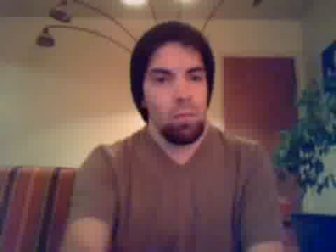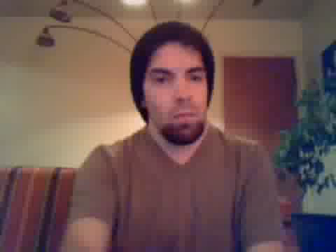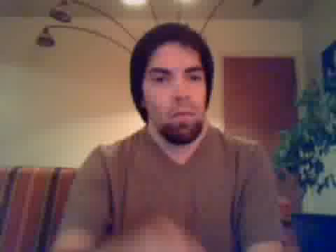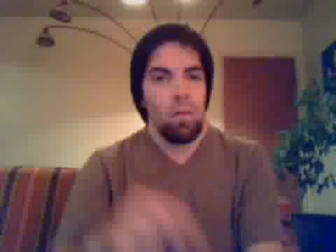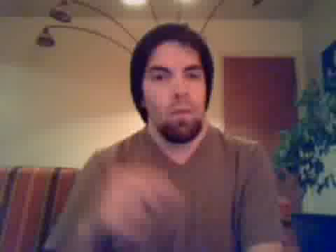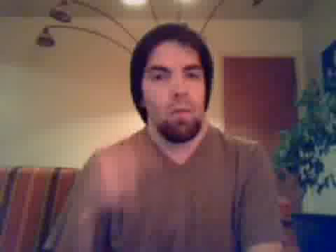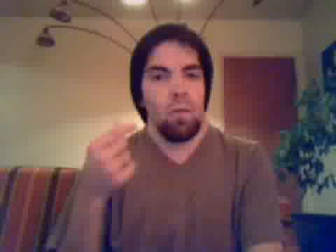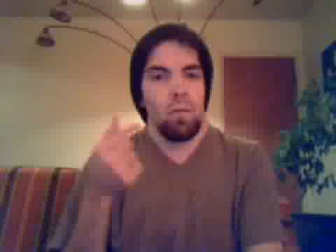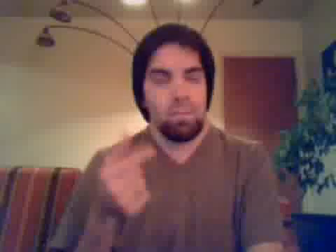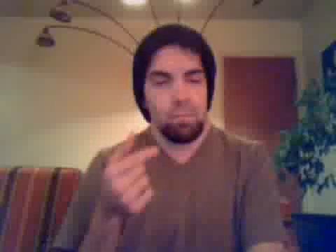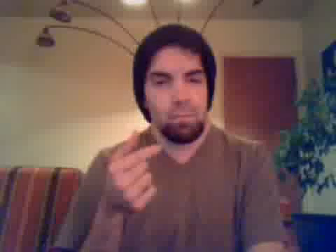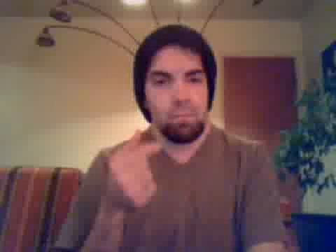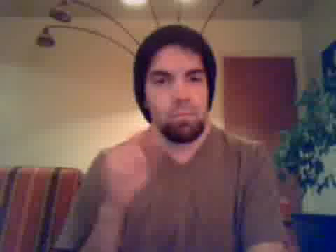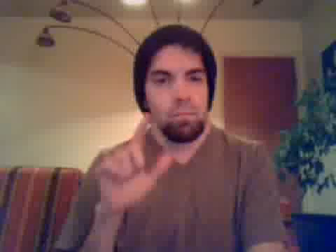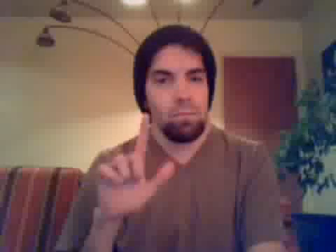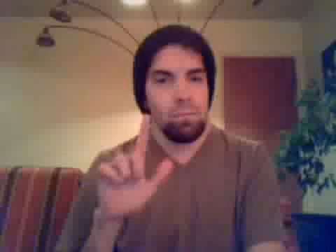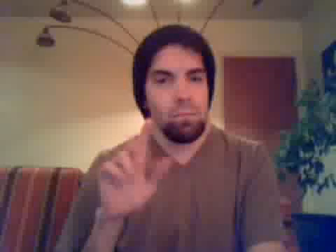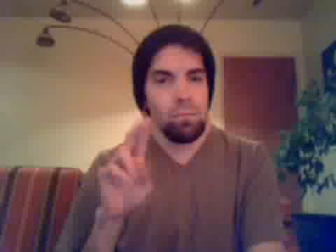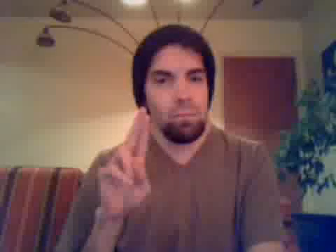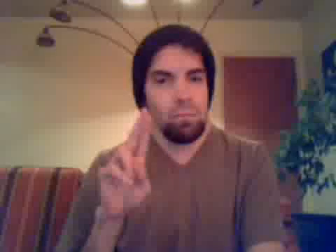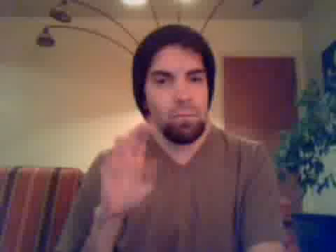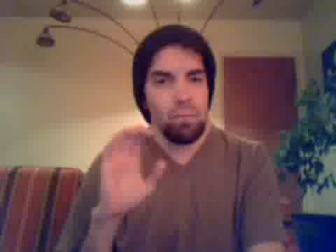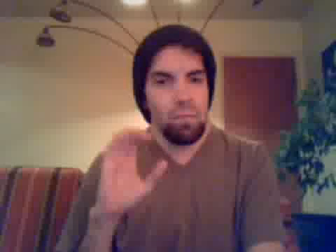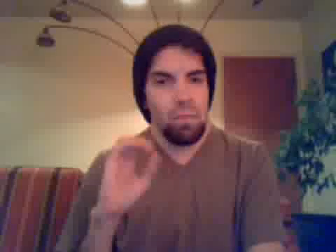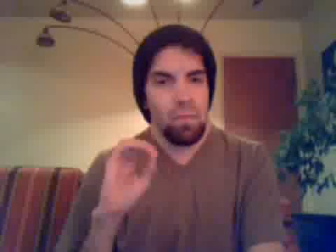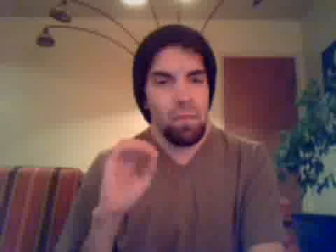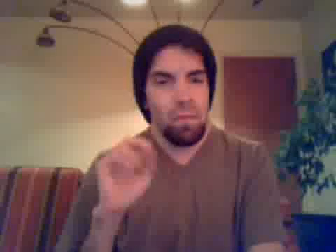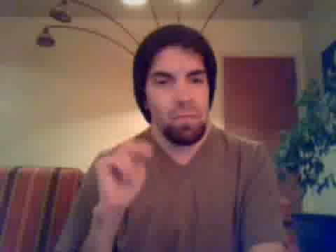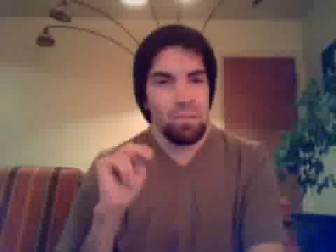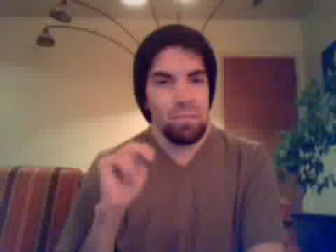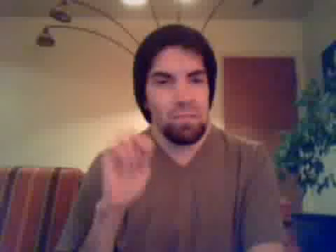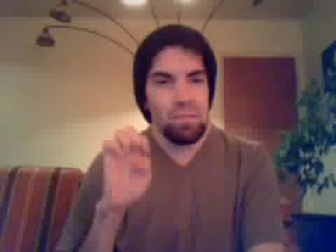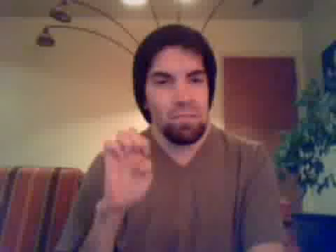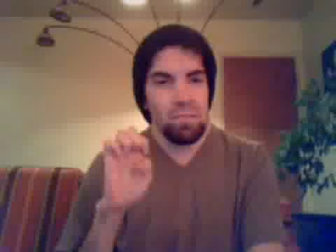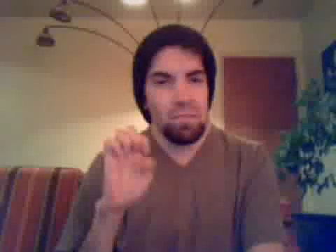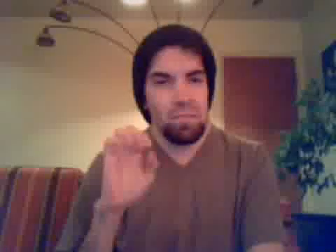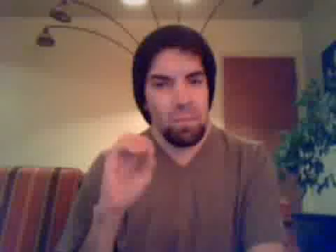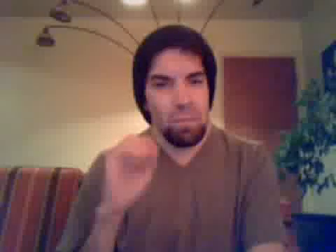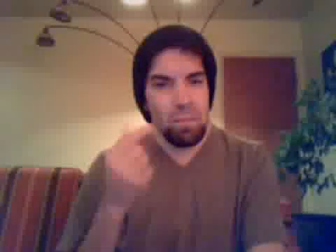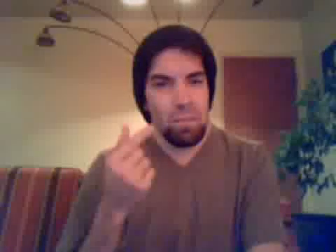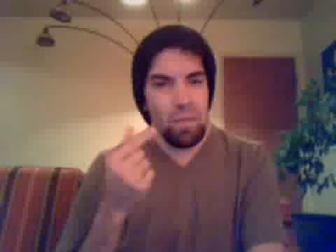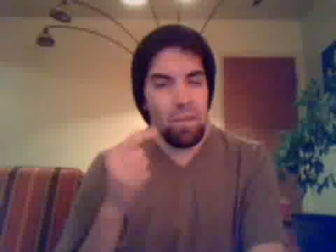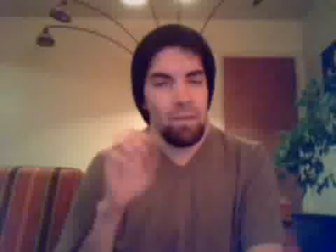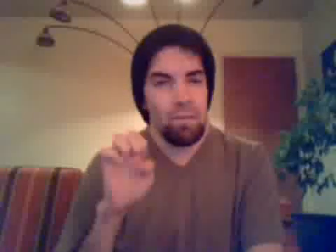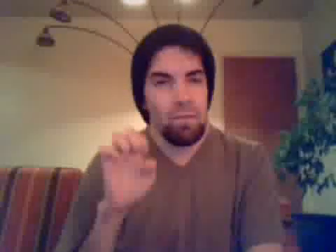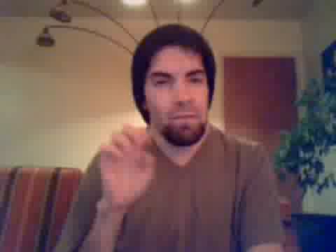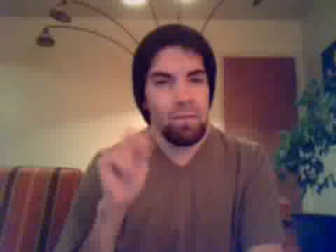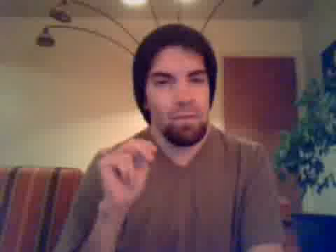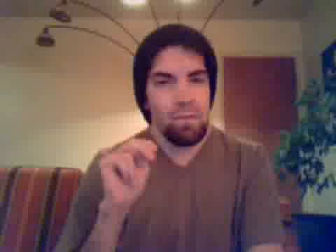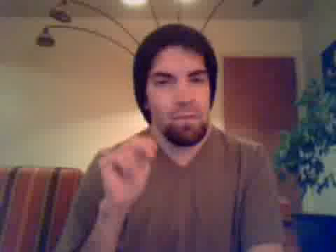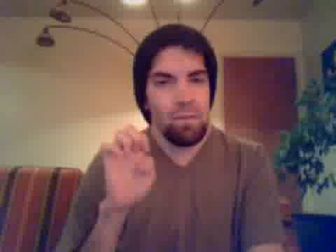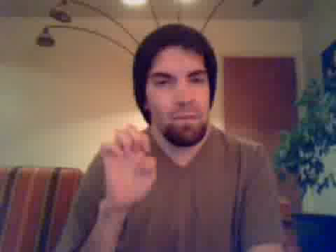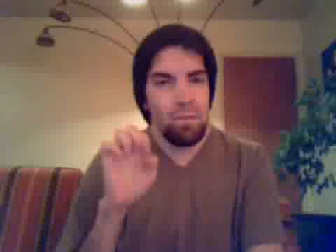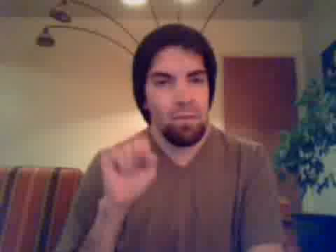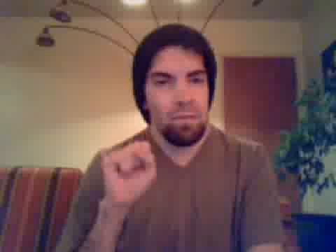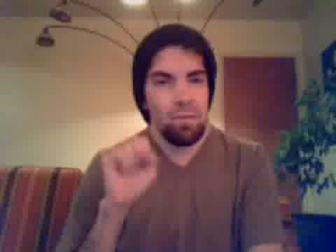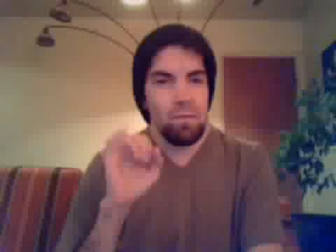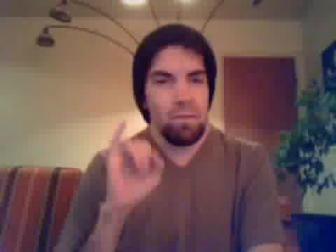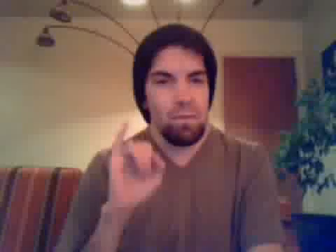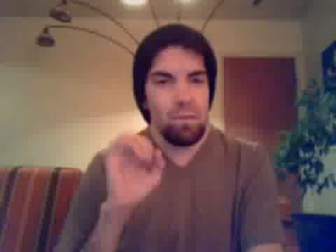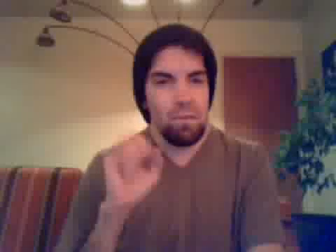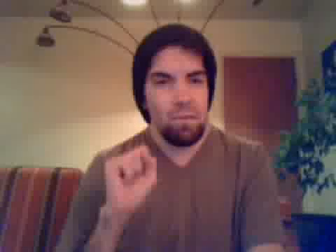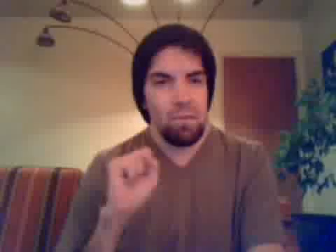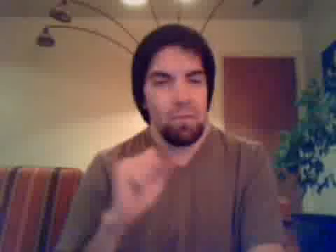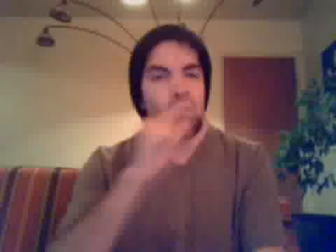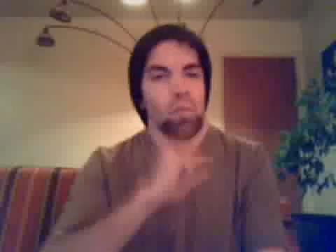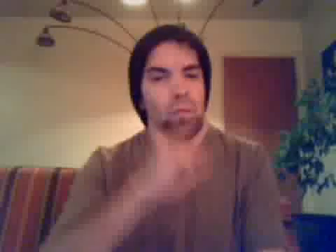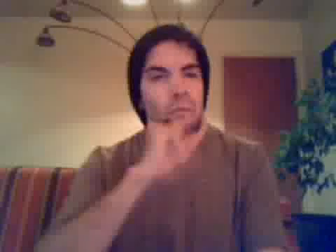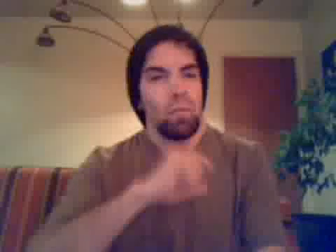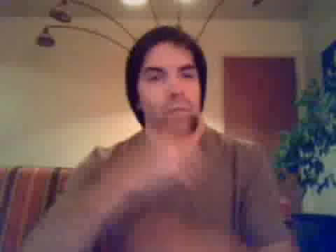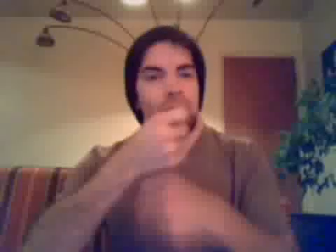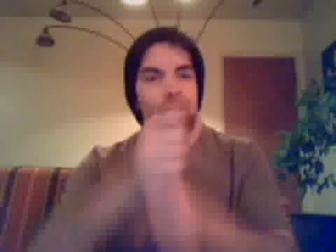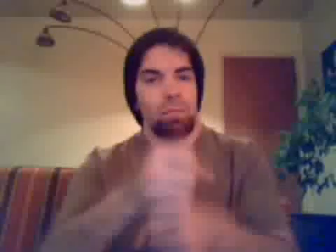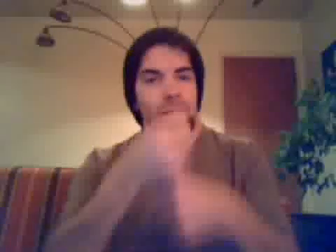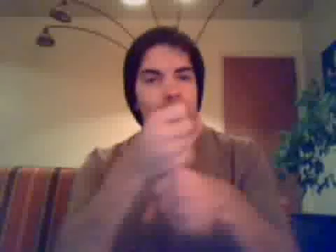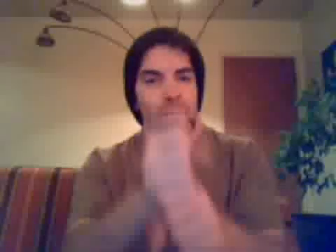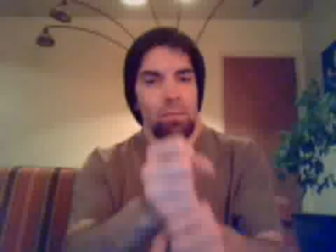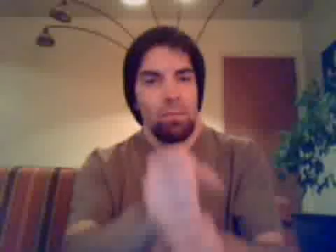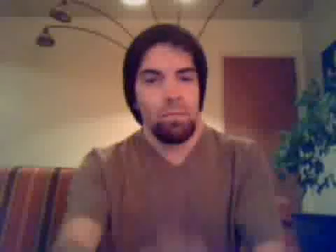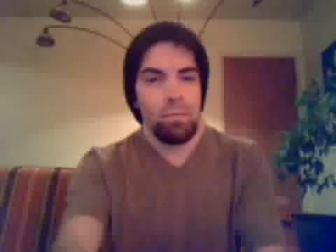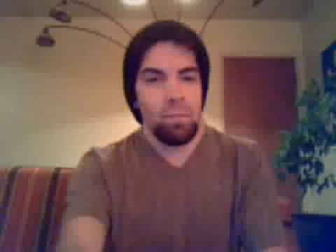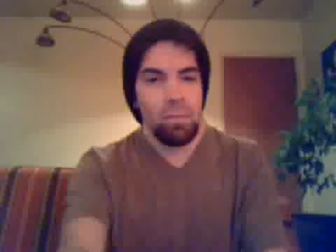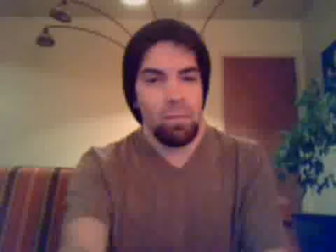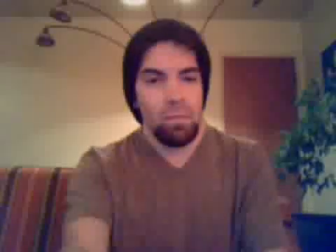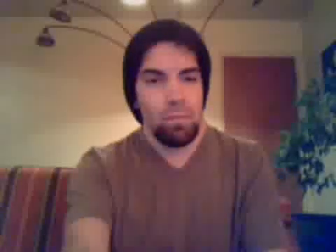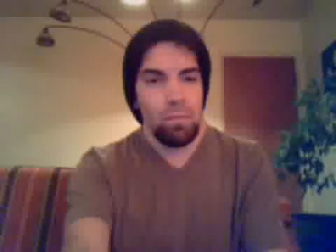Gluconeogenesis